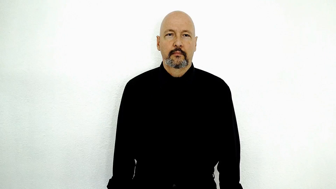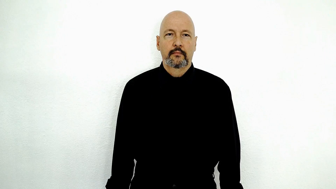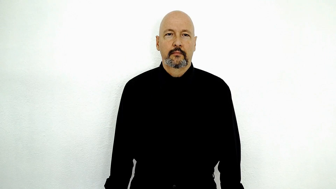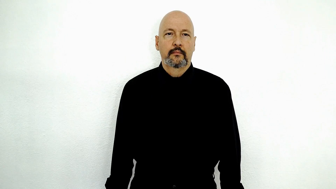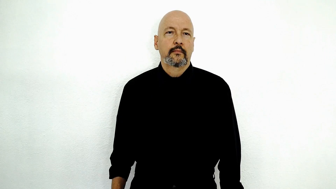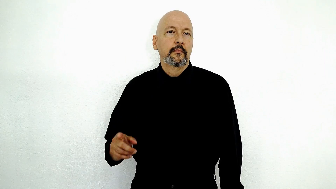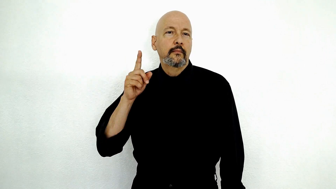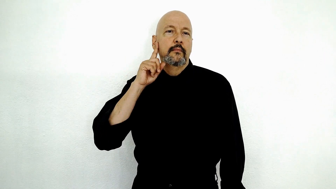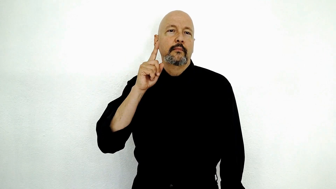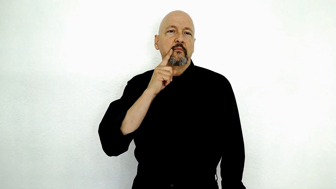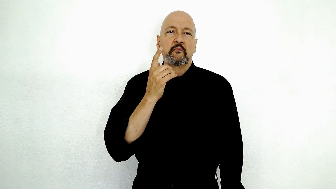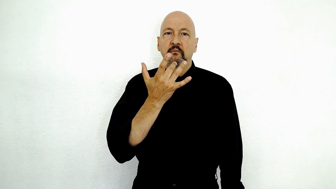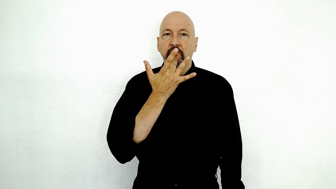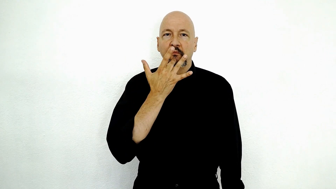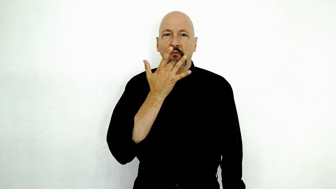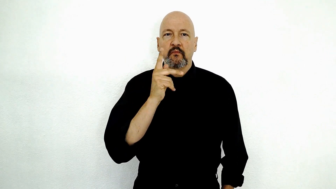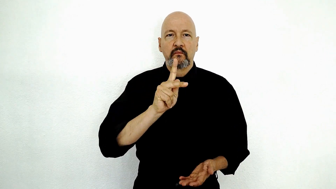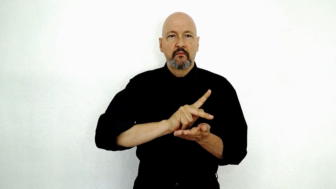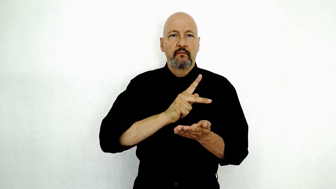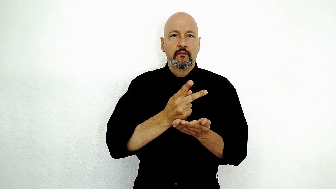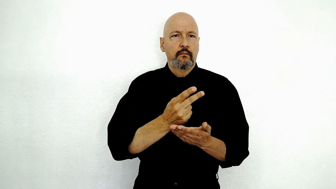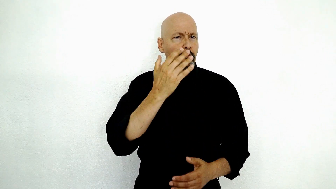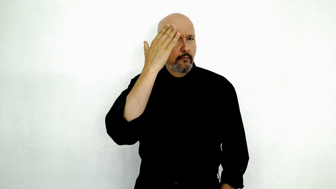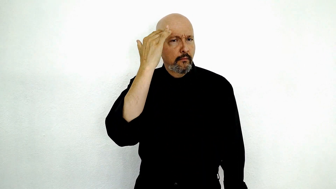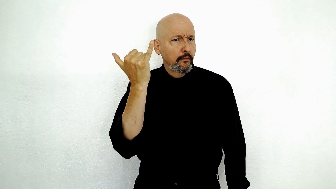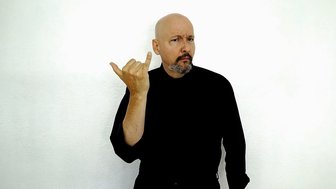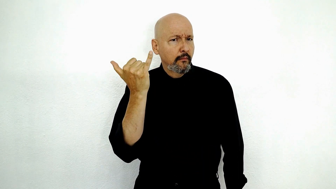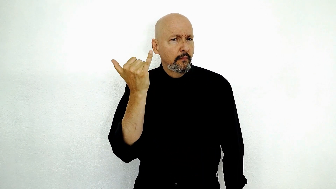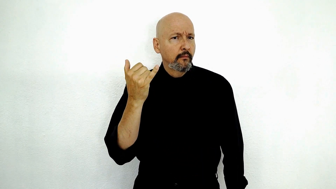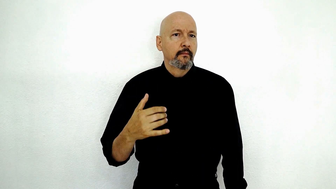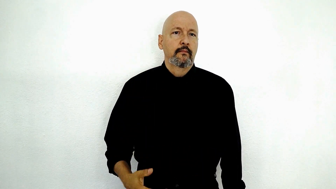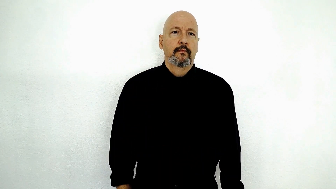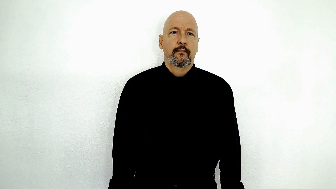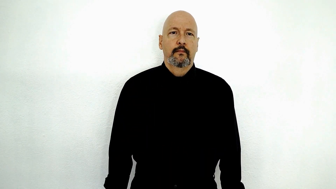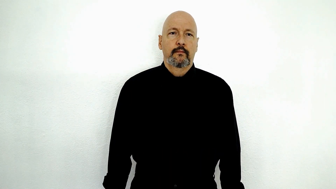DEAF PREFER KITCHEN, WHY?